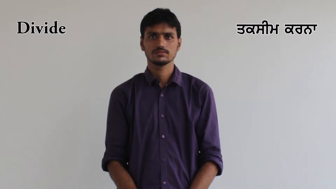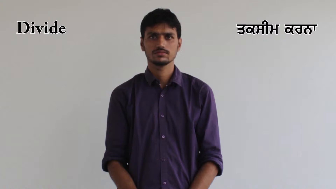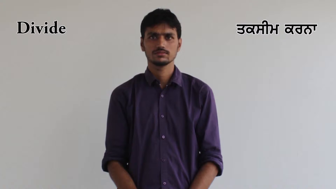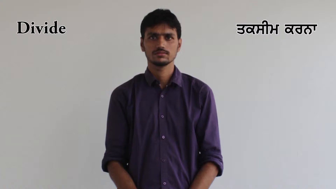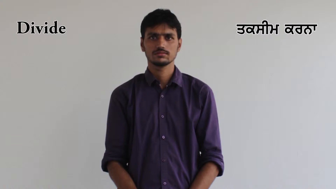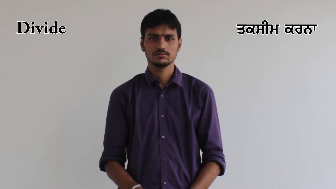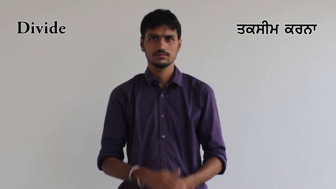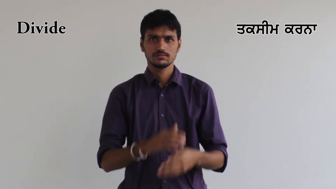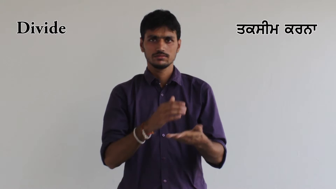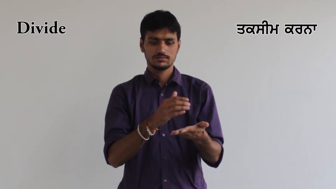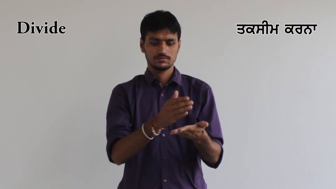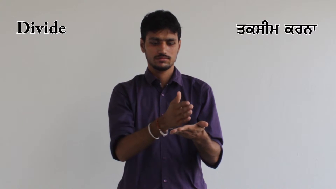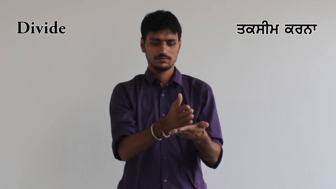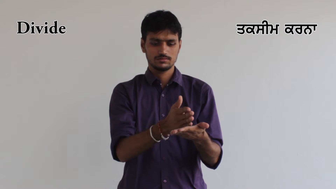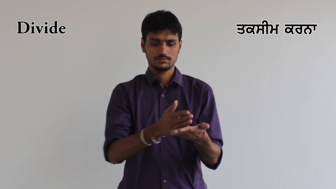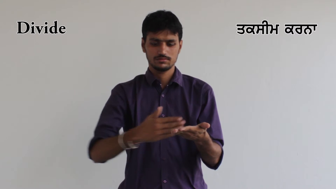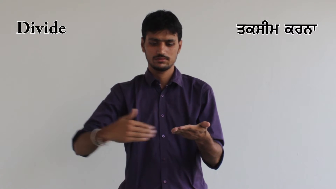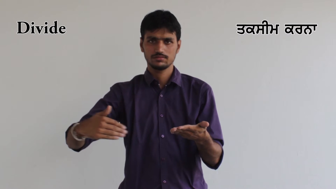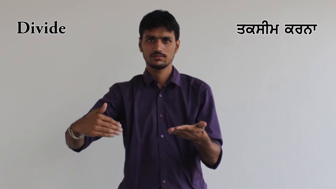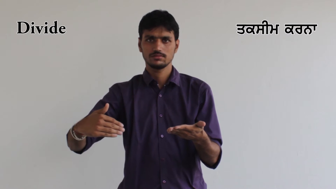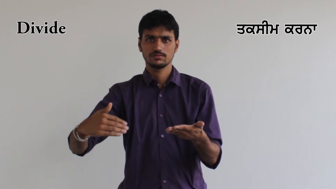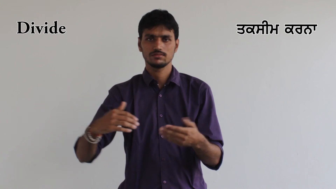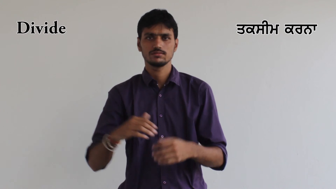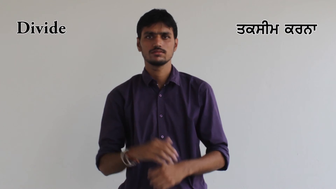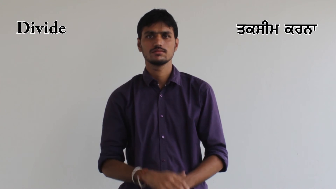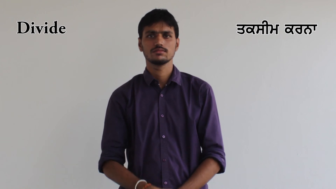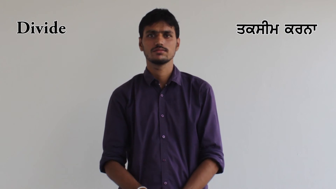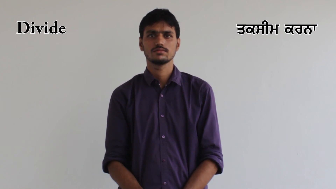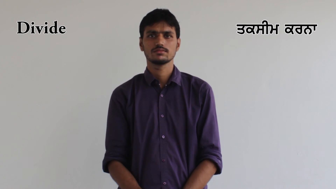divide